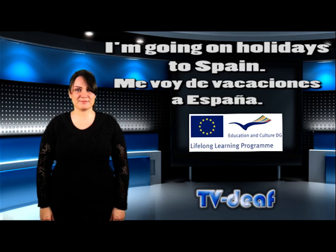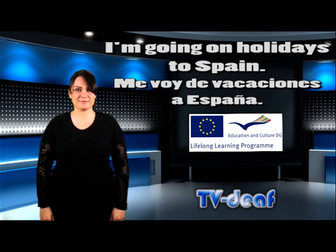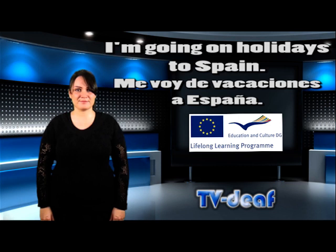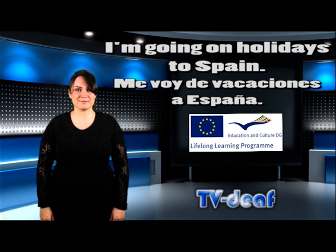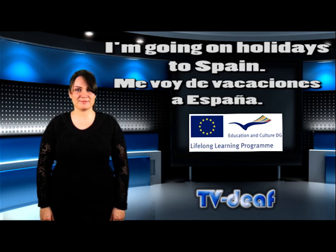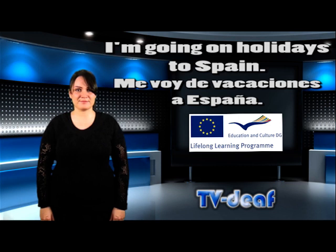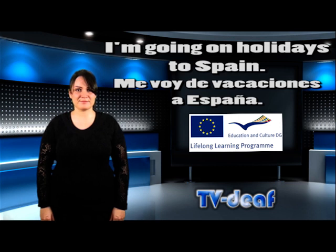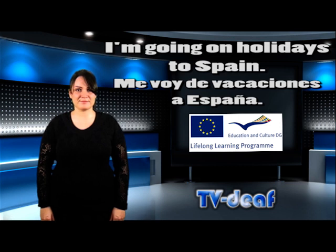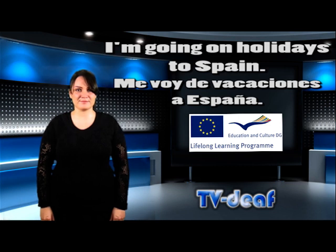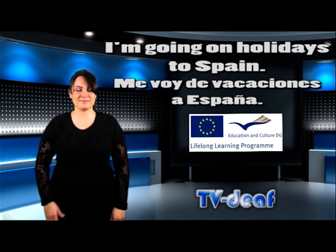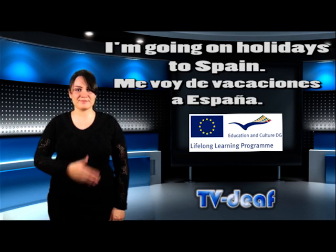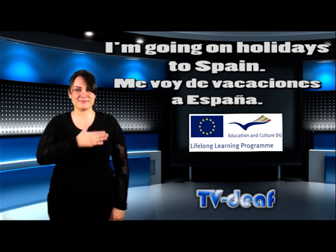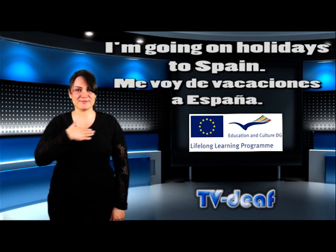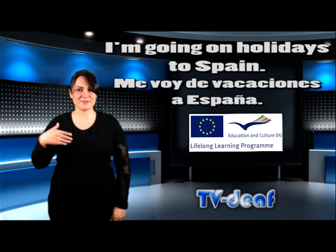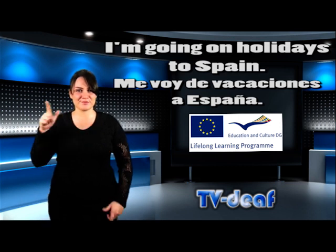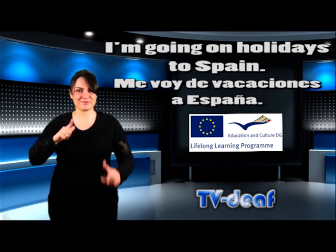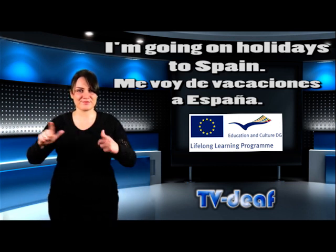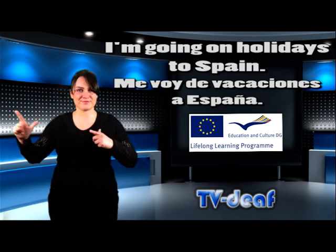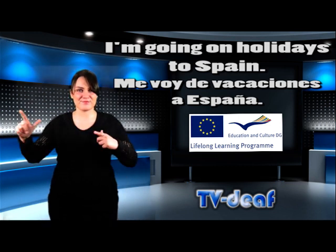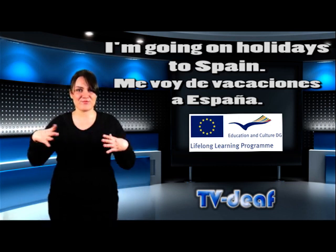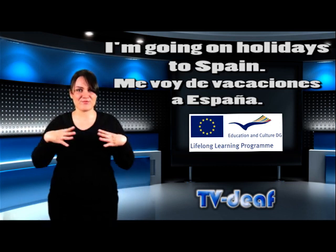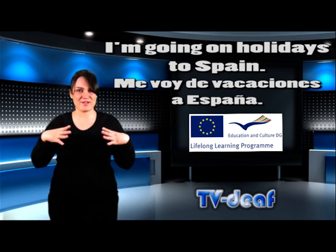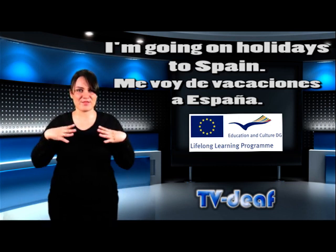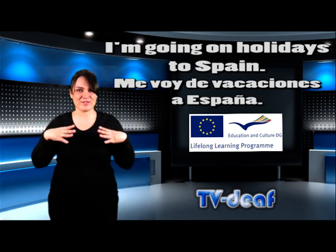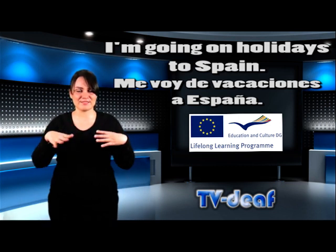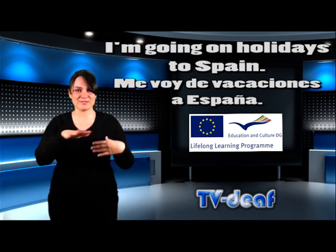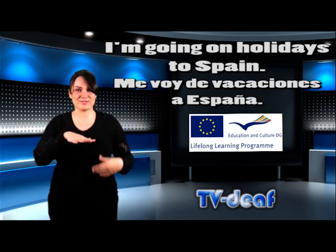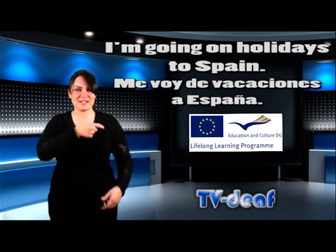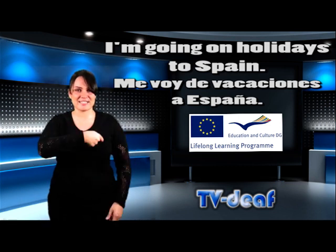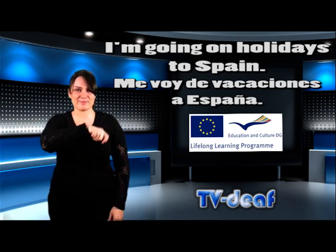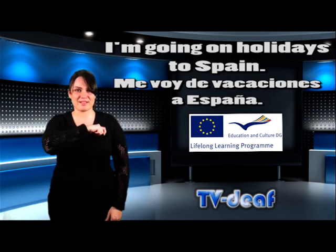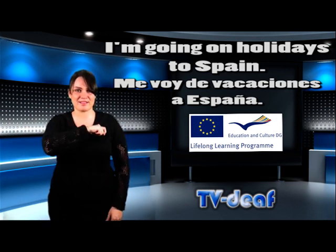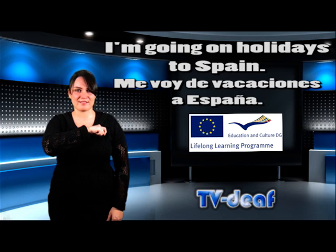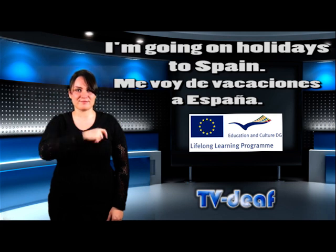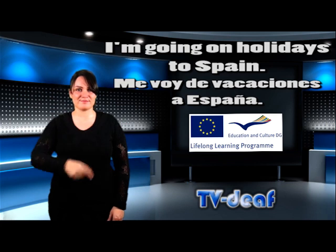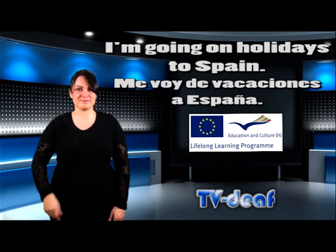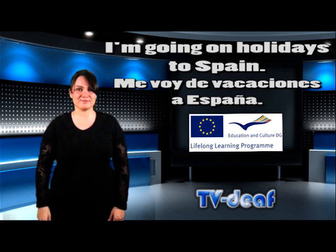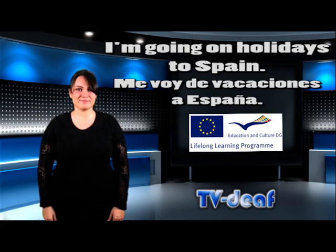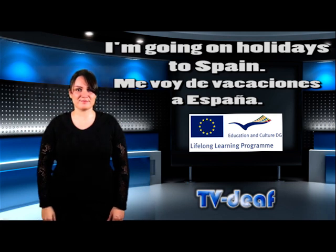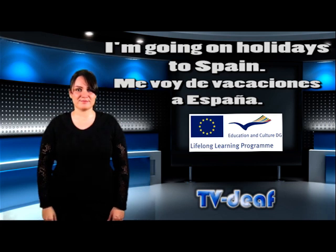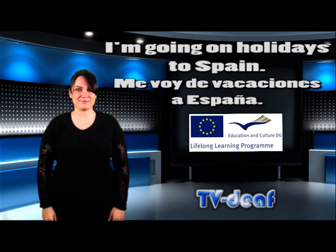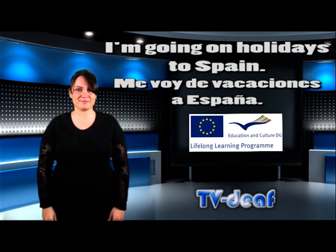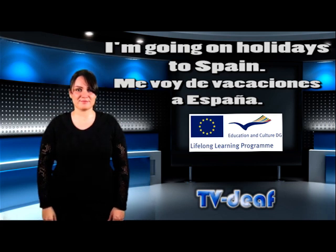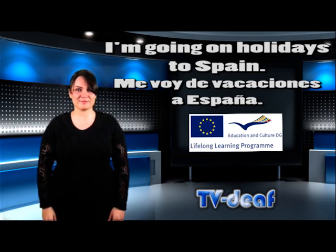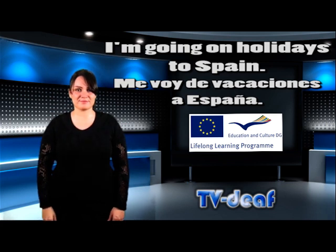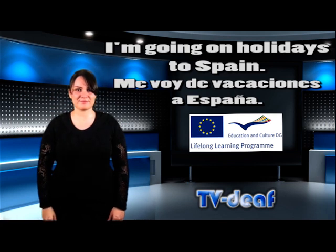I'm going on holidays to Spain